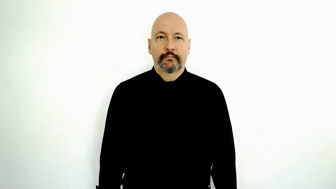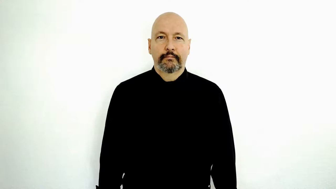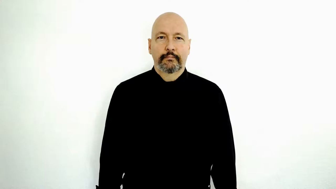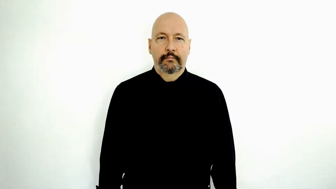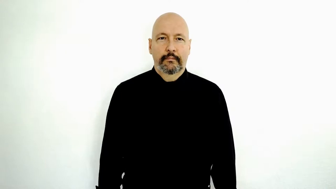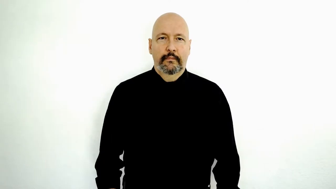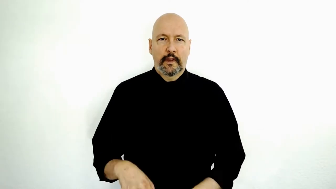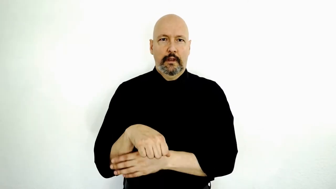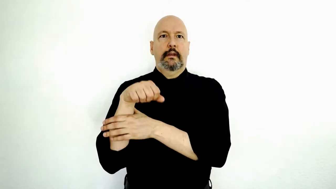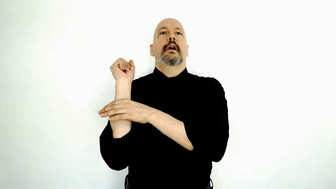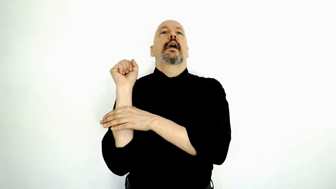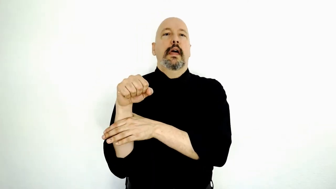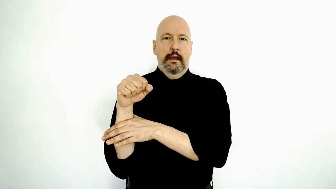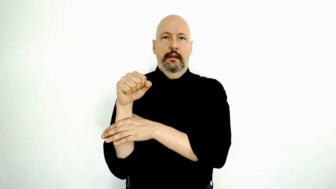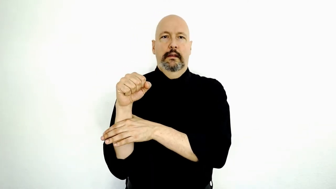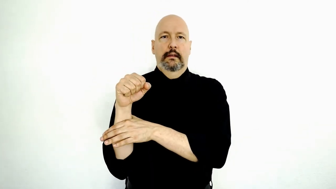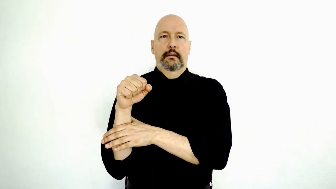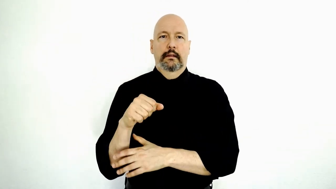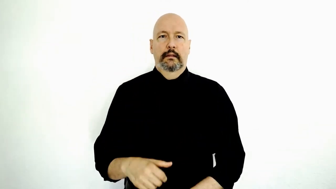TAKEN-ABACK-[head-classifier-version]